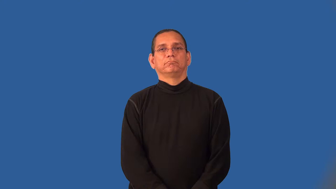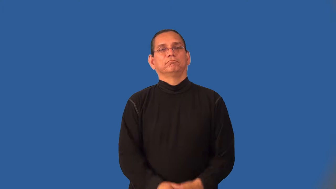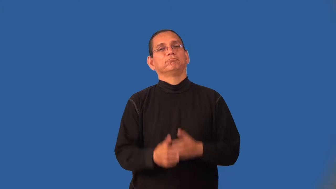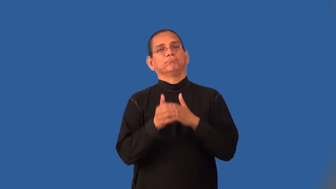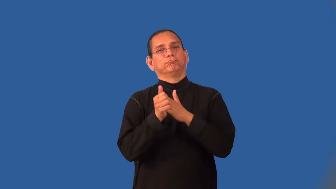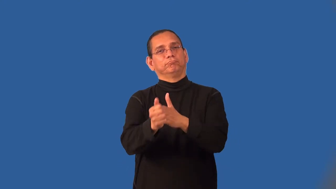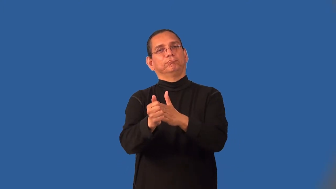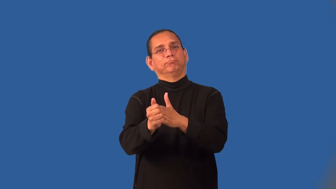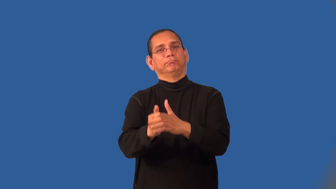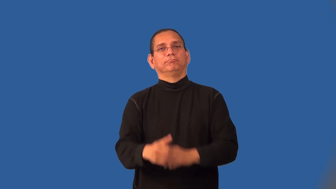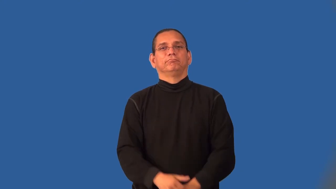lead-race